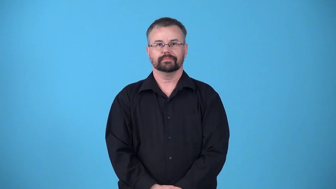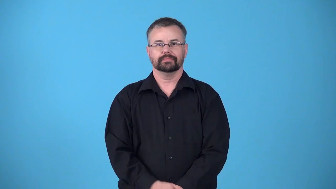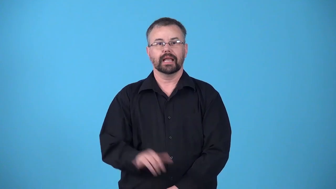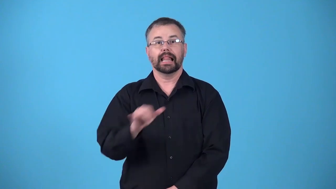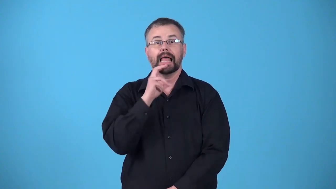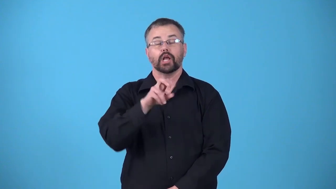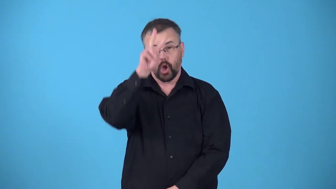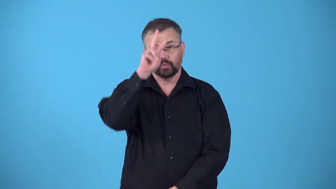goatlike,goatish